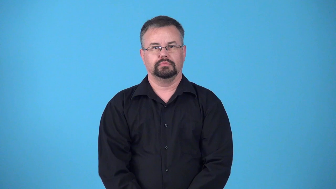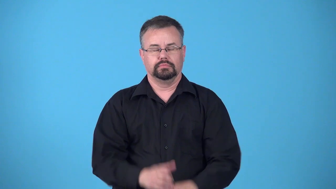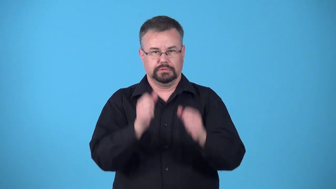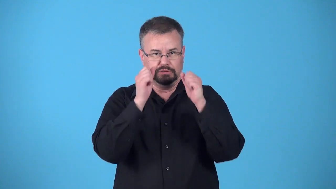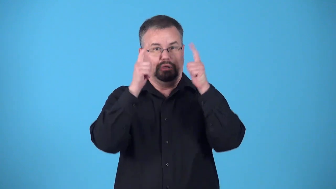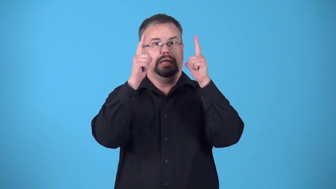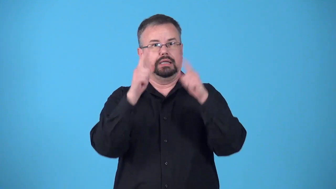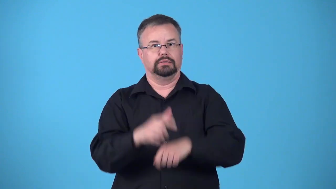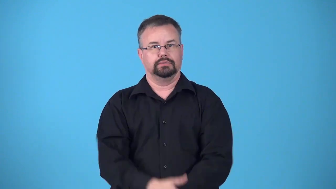lo and behold